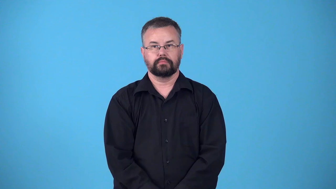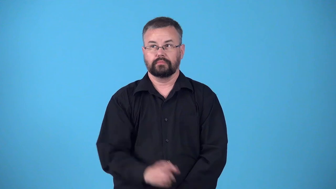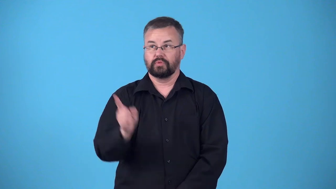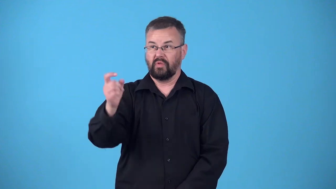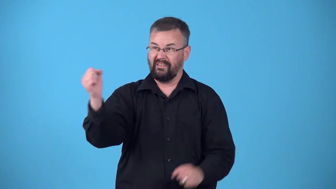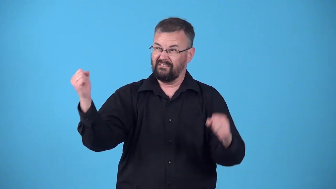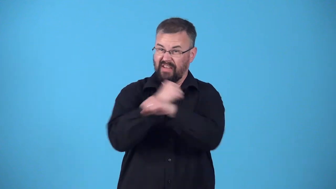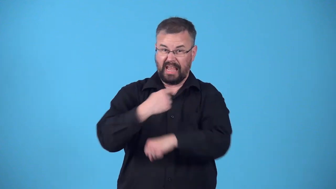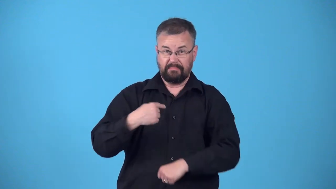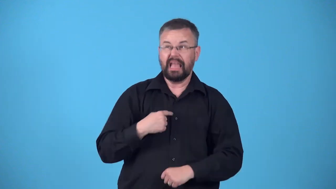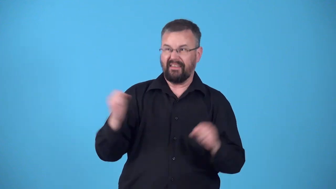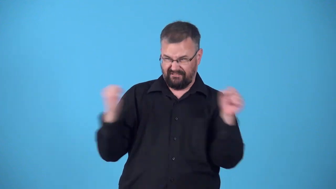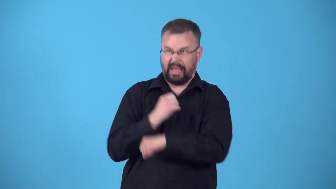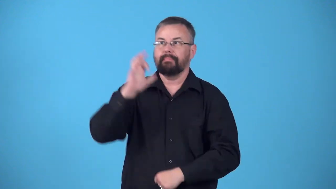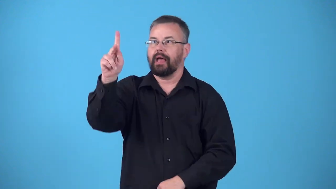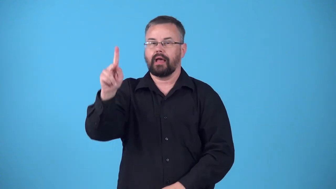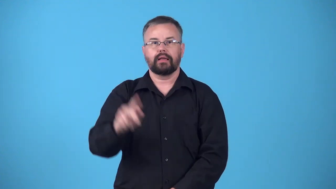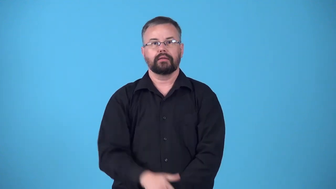give as good as you get